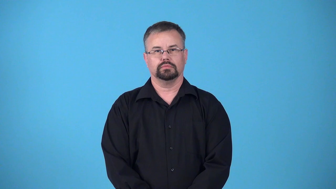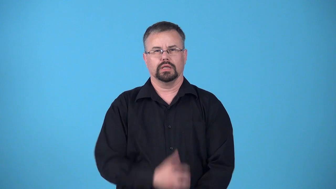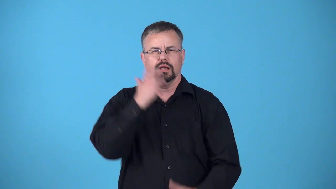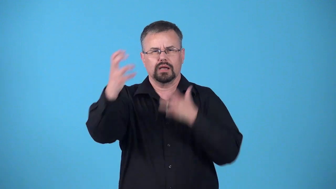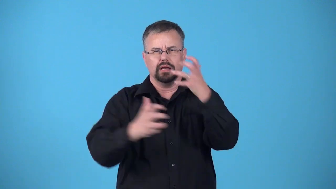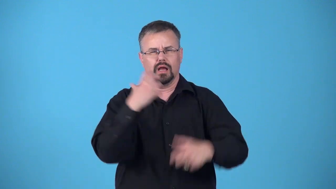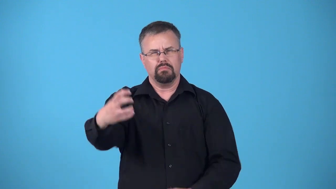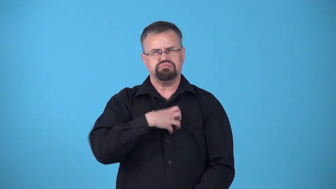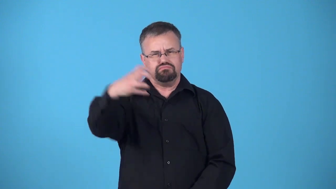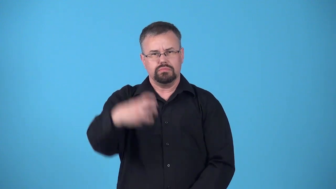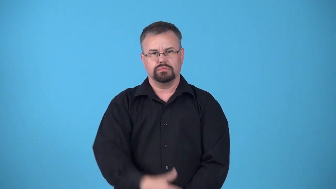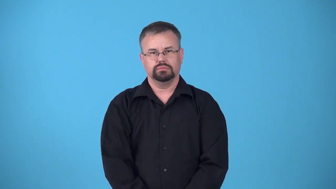hue and cry